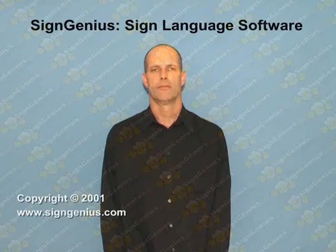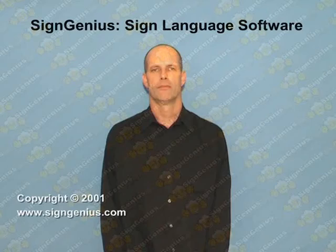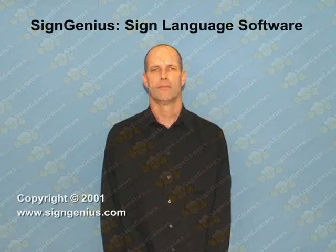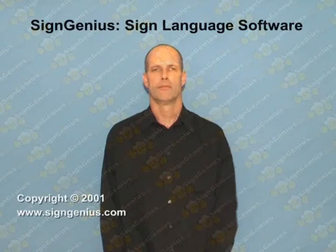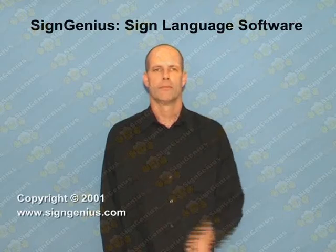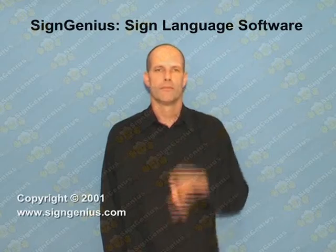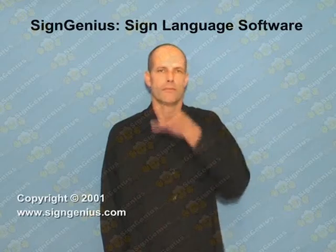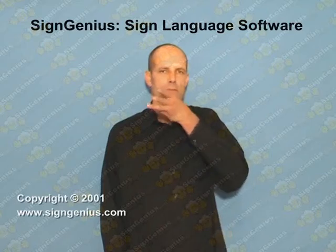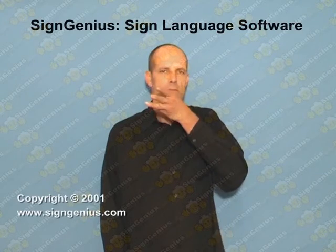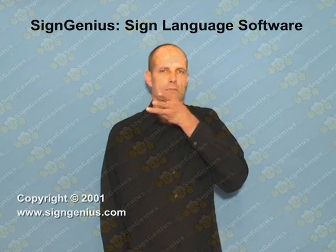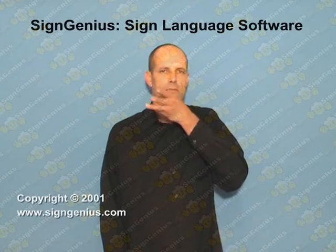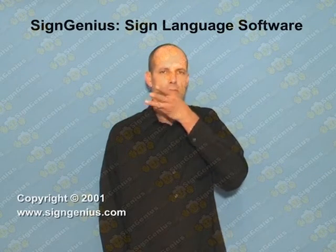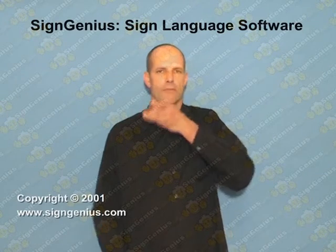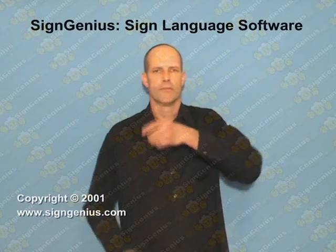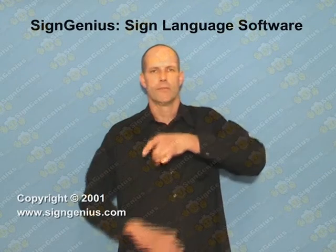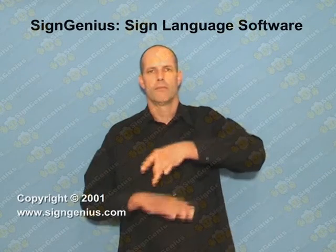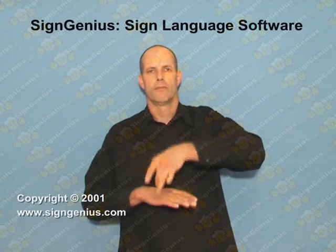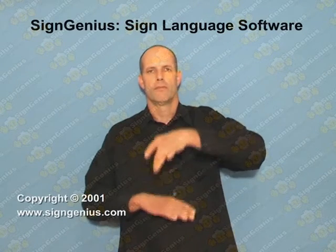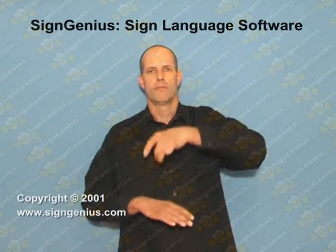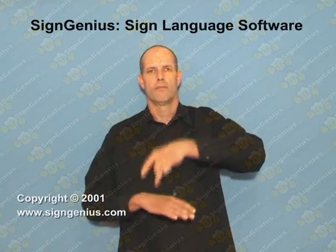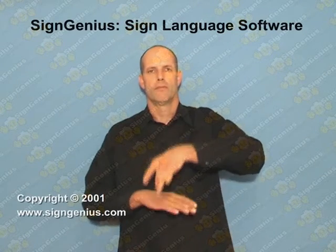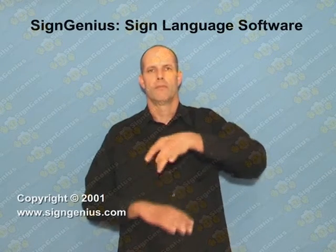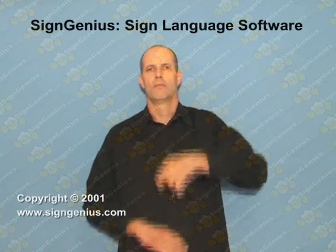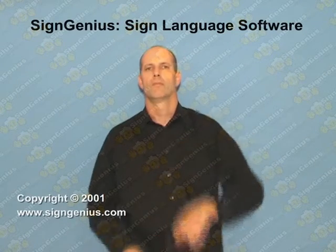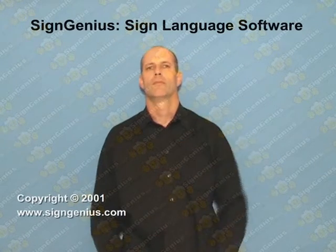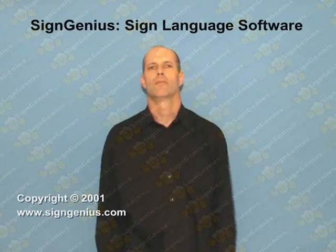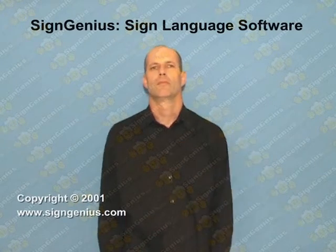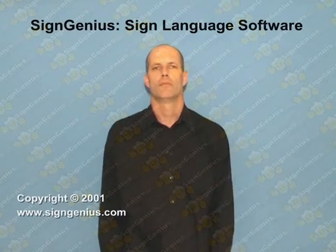WATERMELON